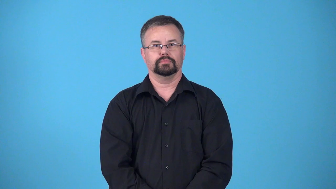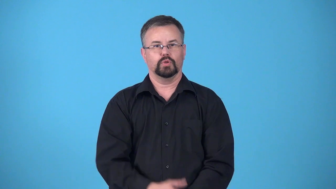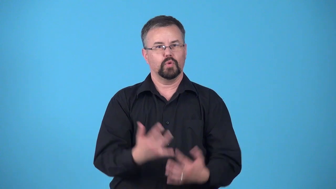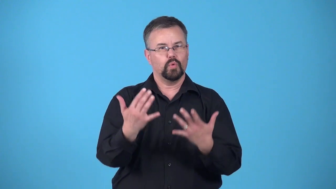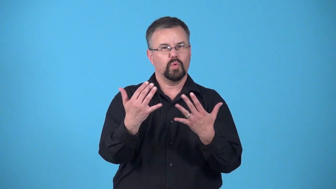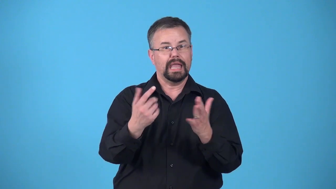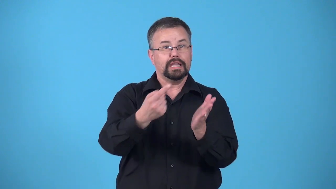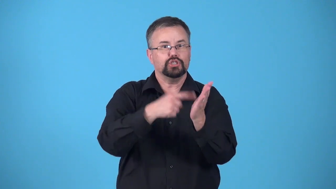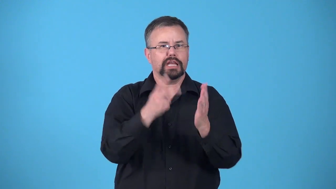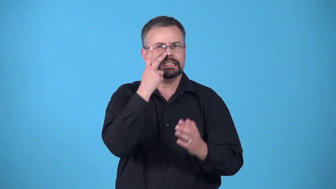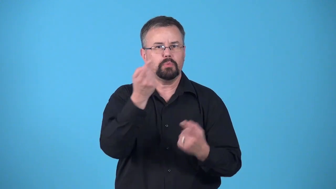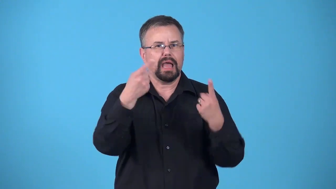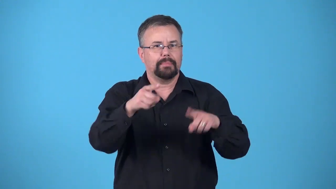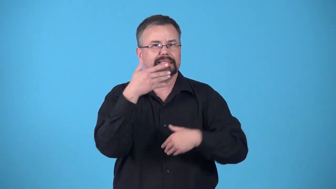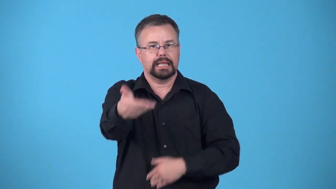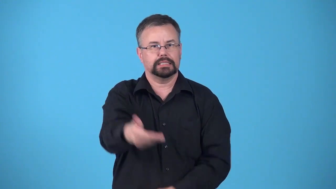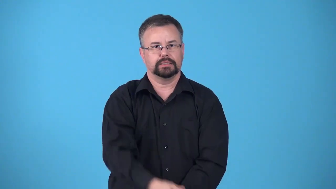stay tuned